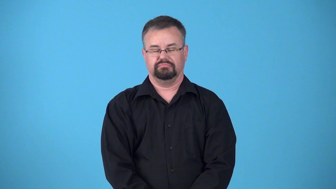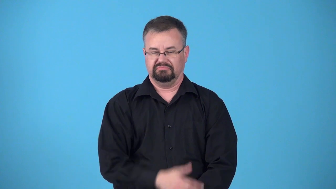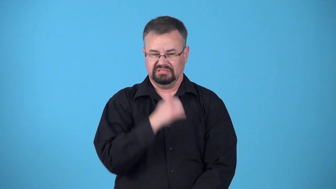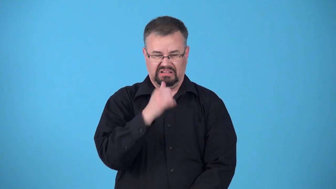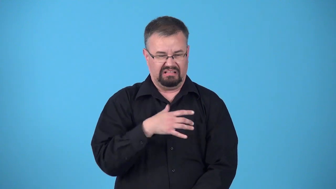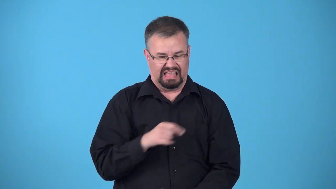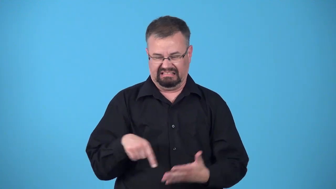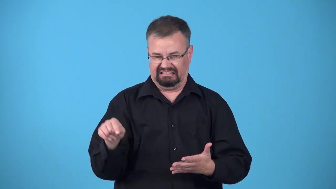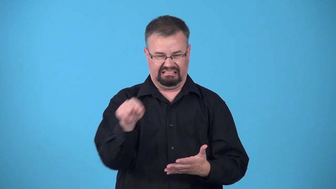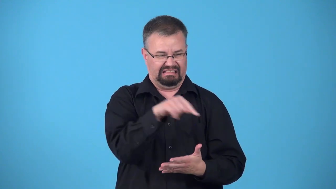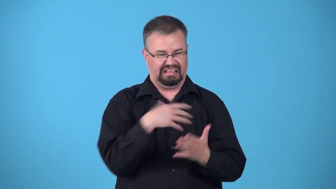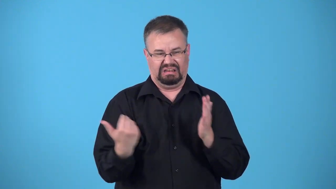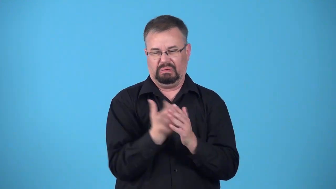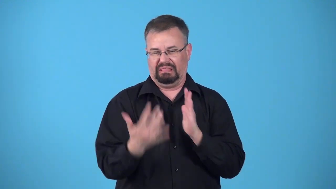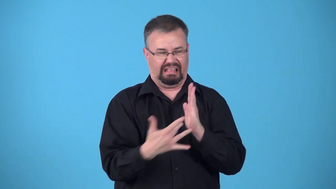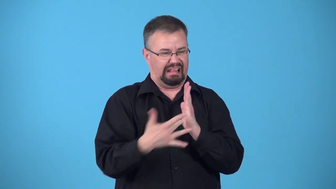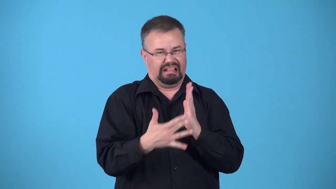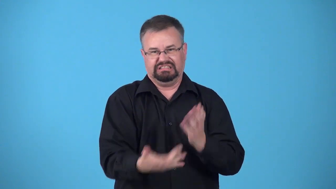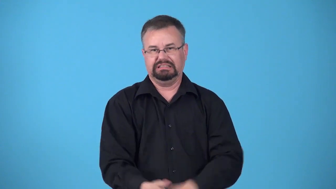newfangled